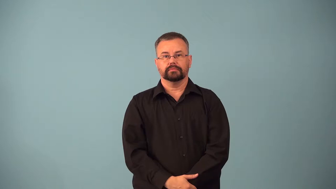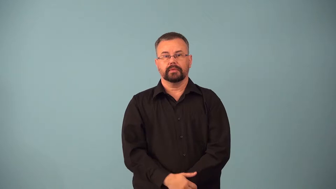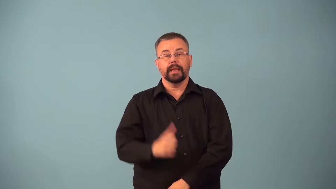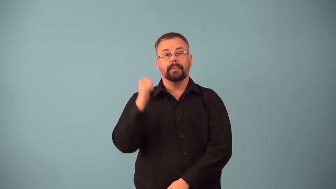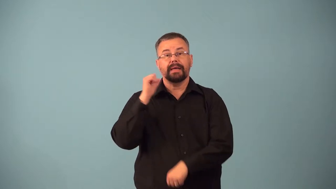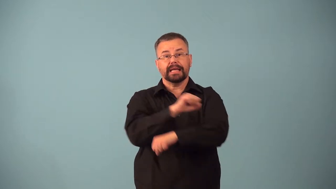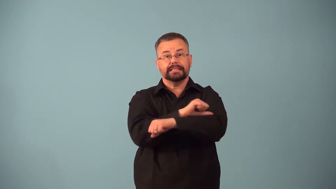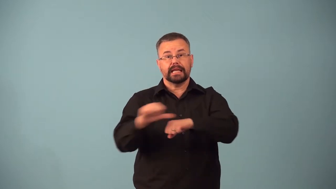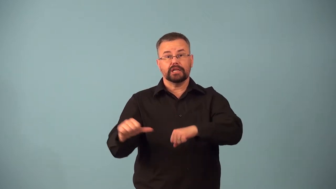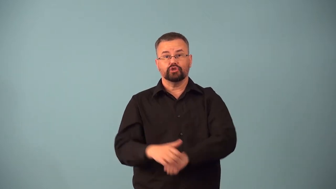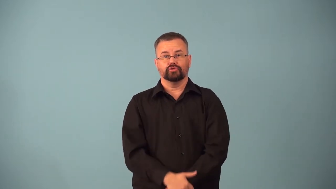backstage